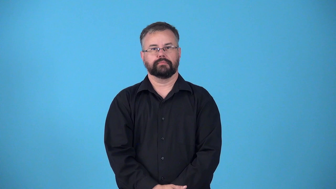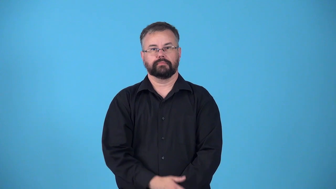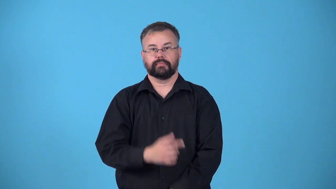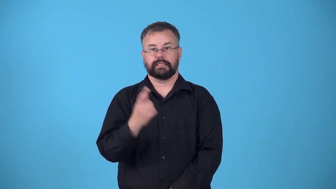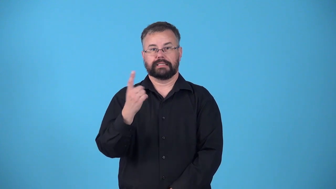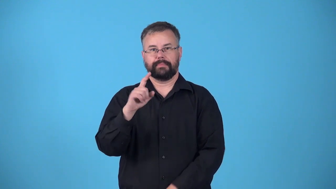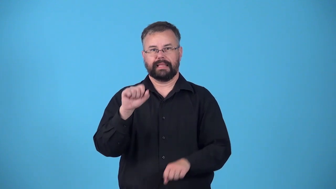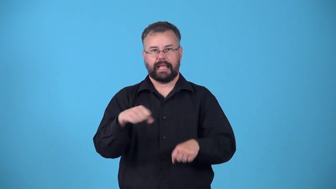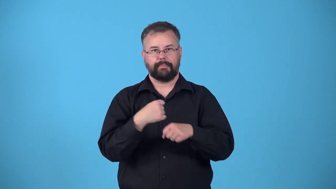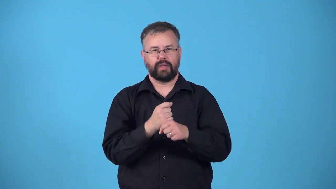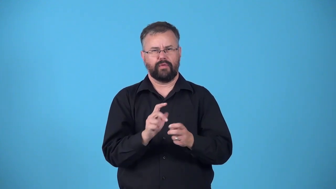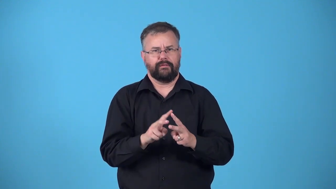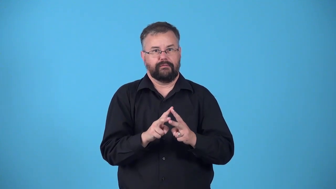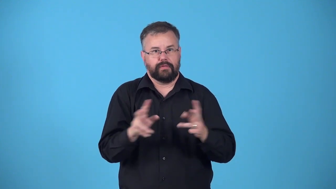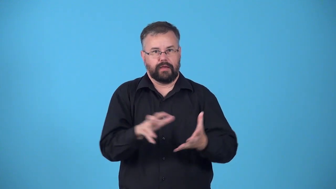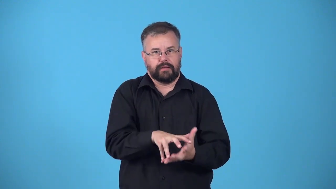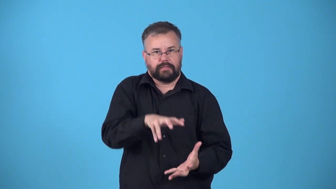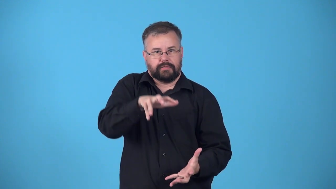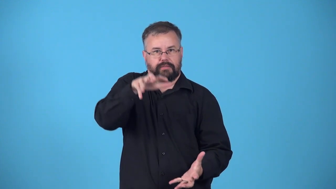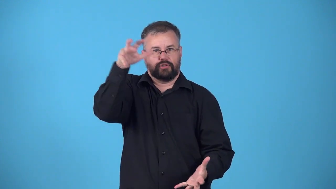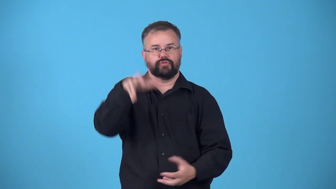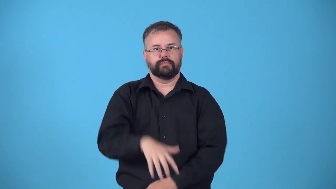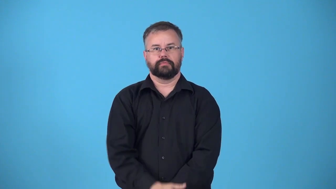gold mine, goldmine